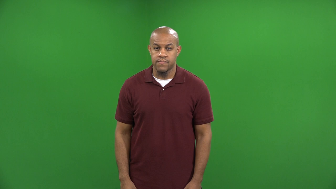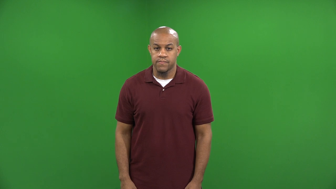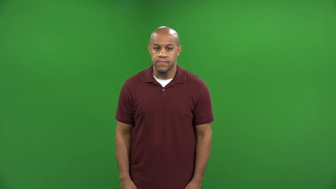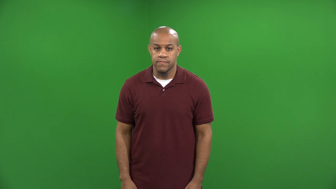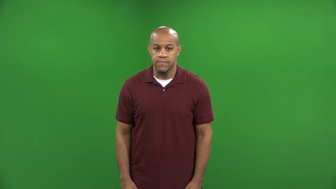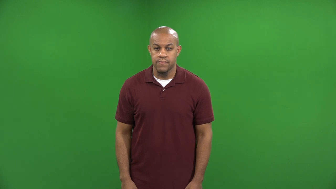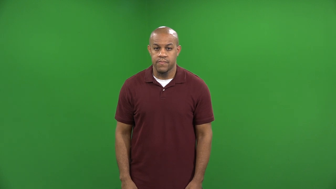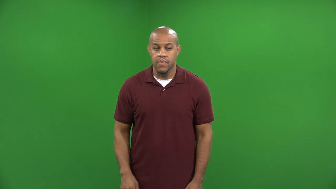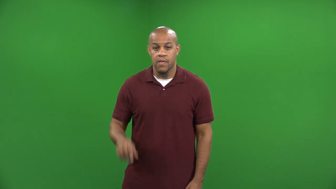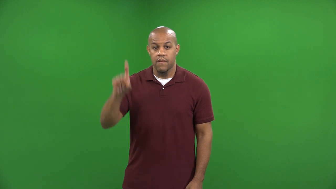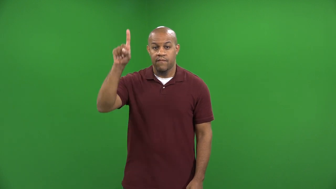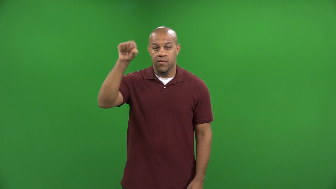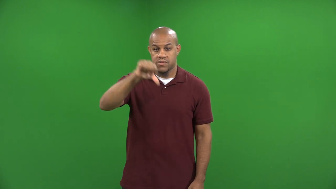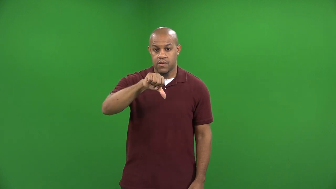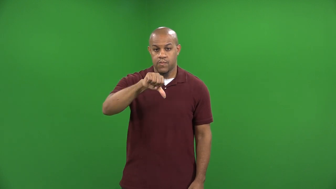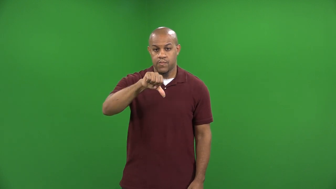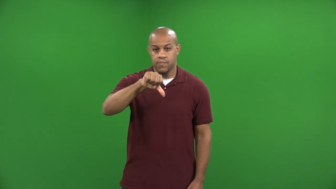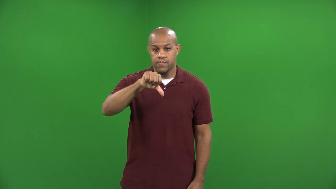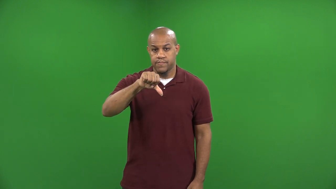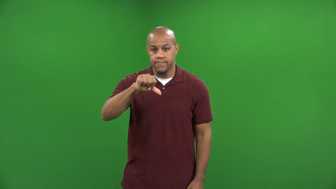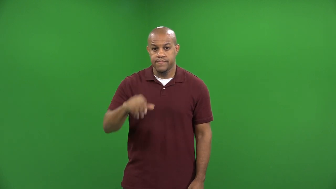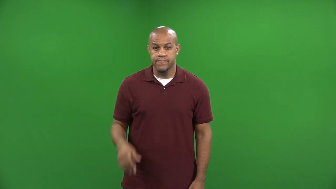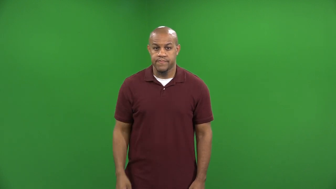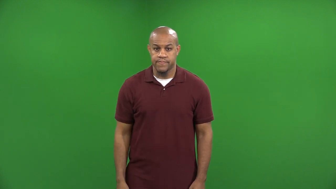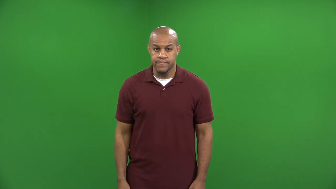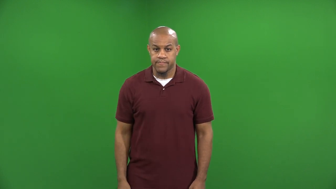First down